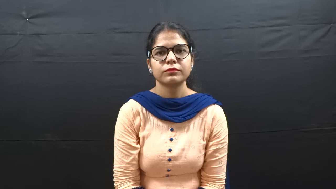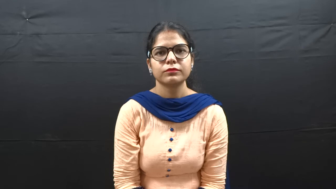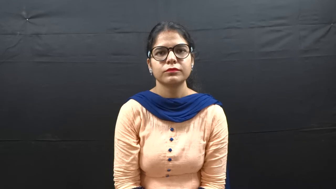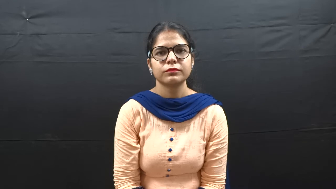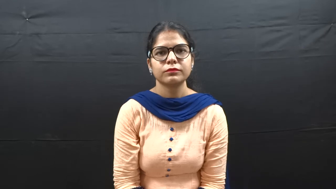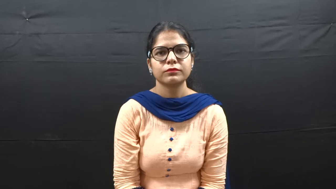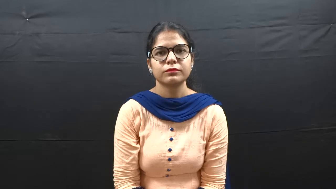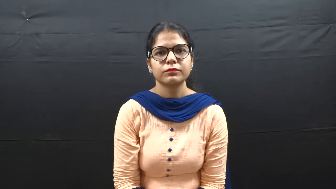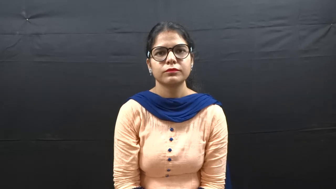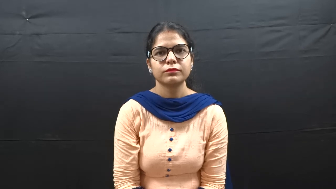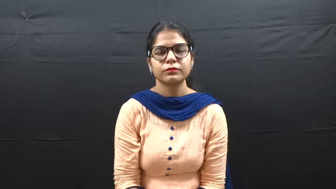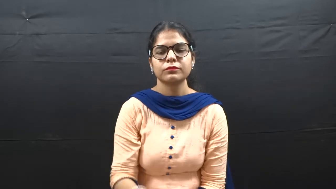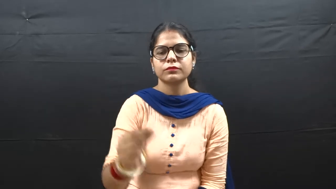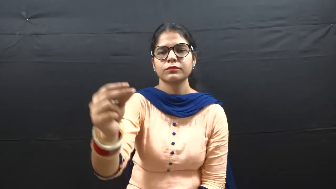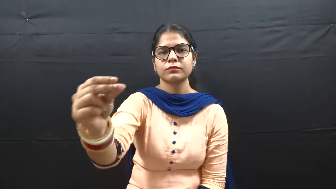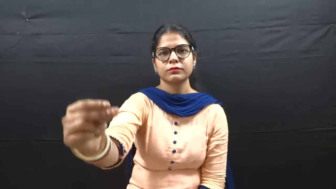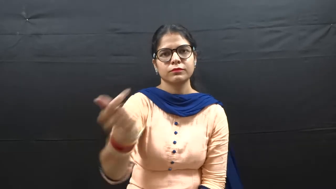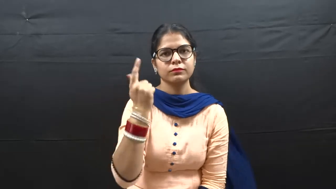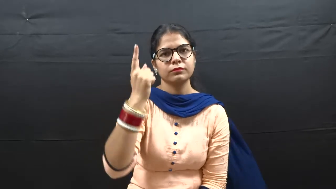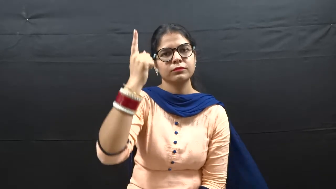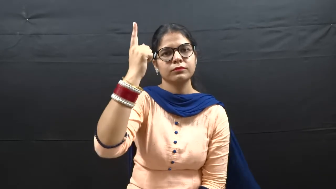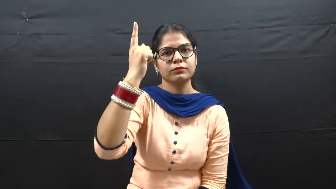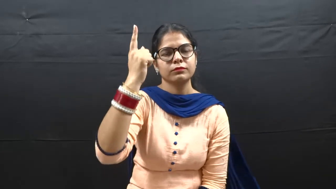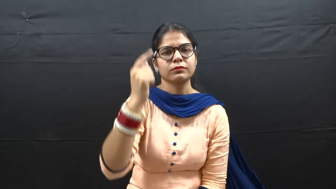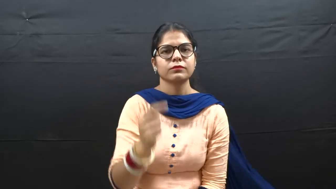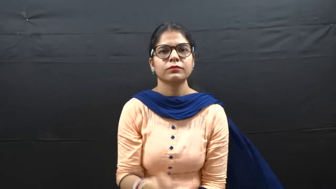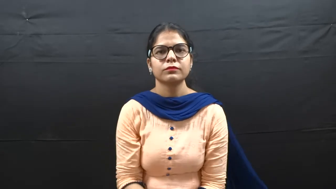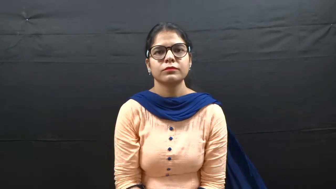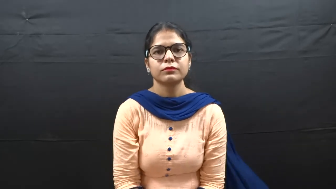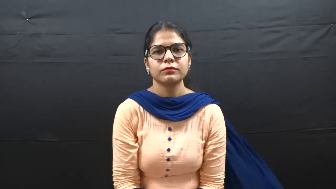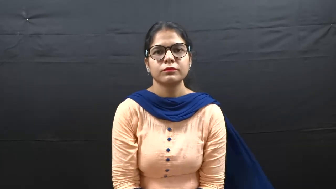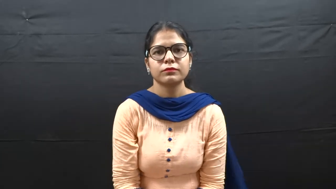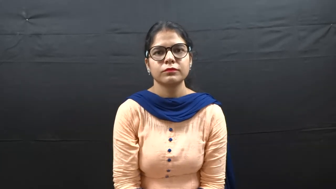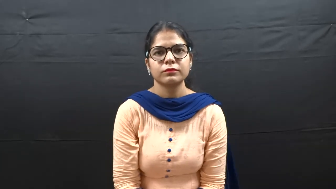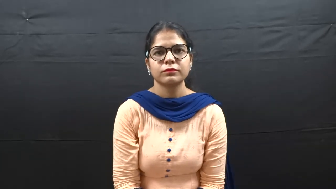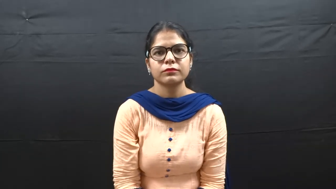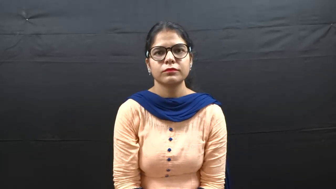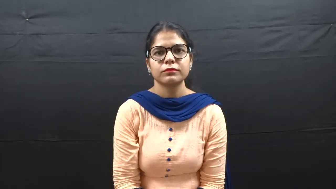Quick